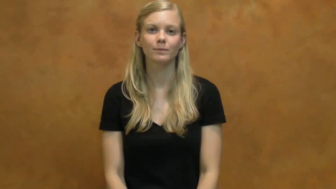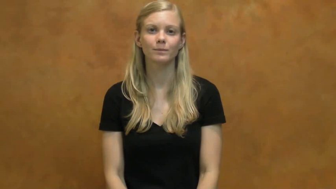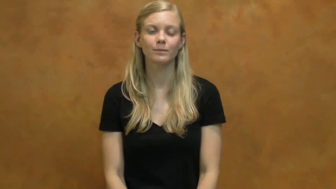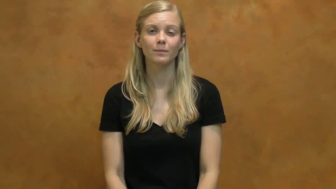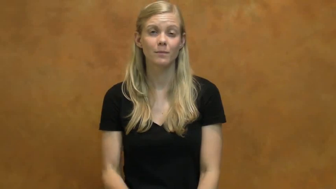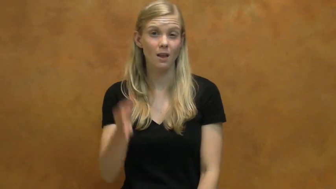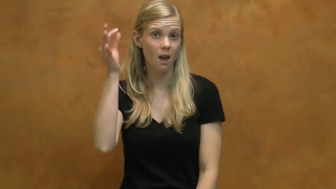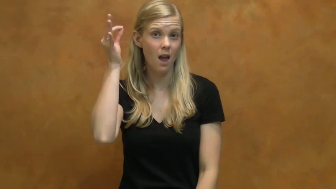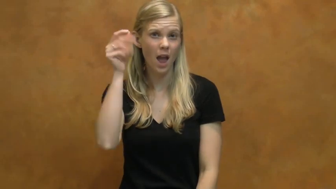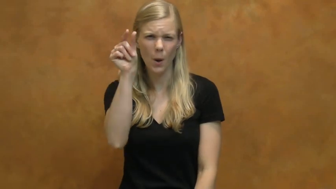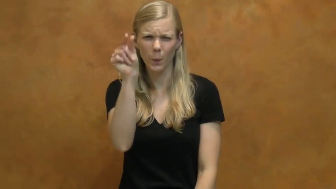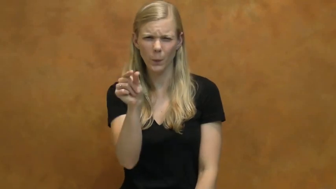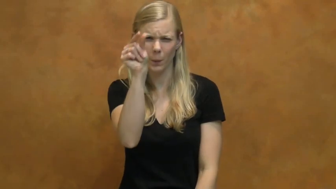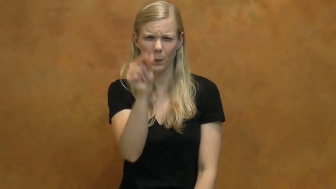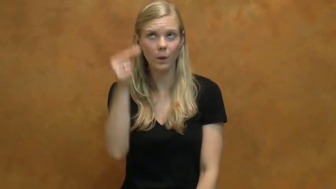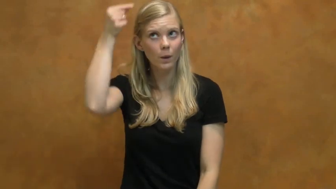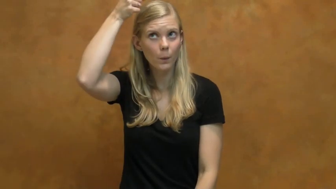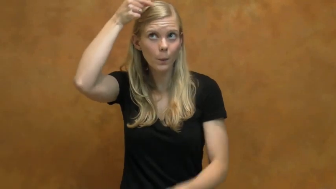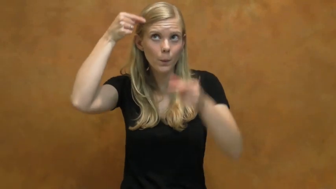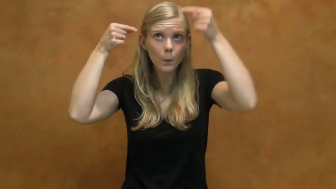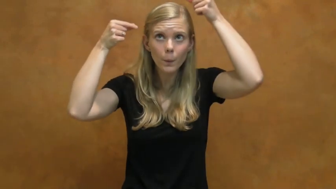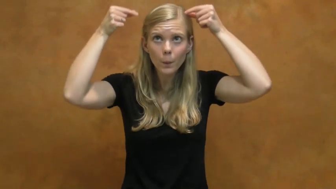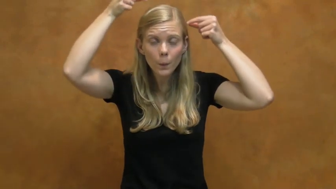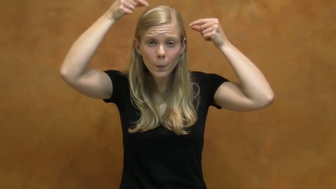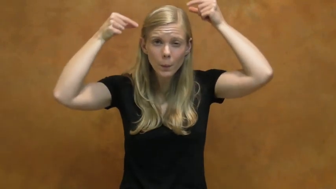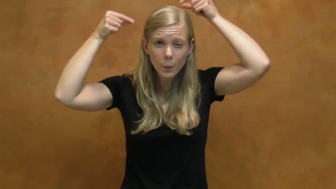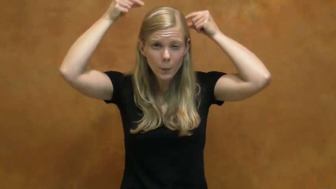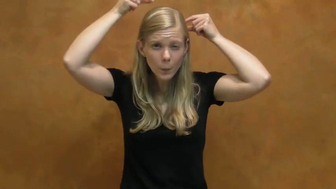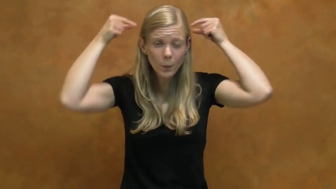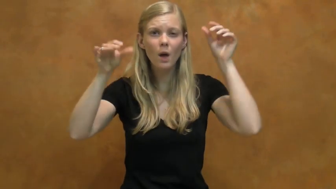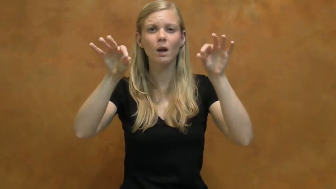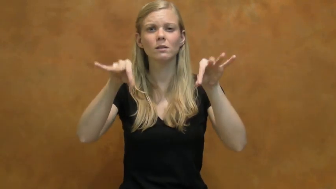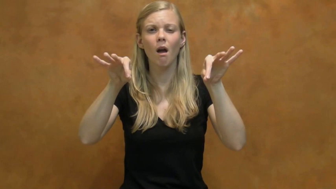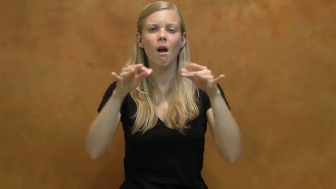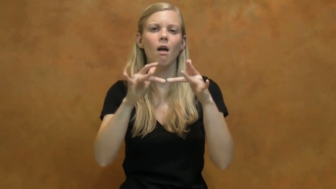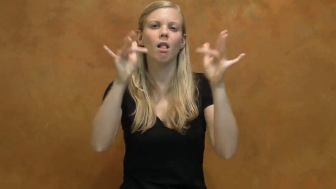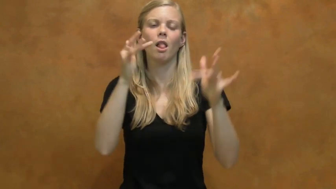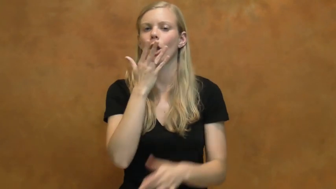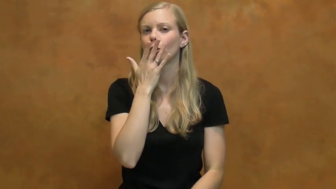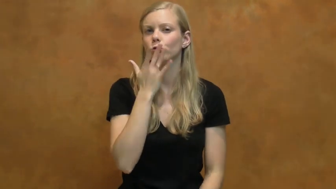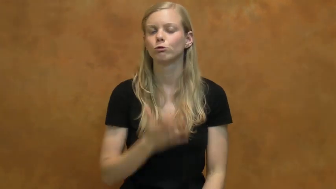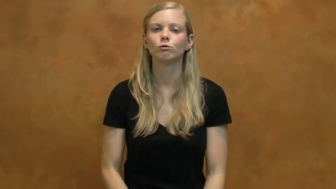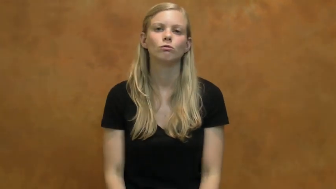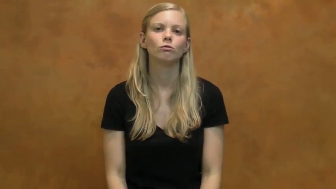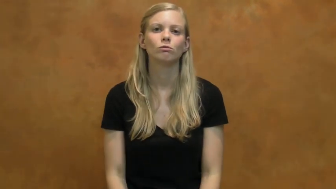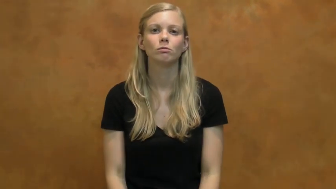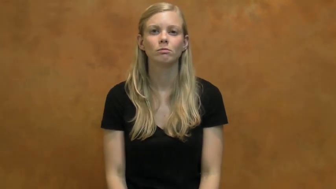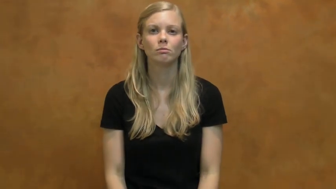highlight hair